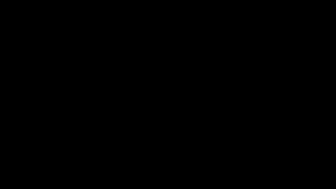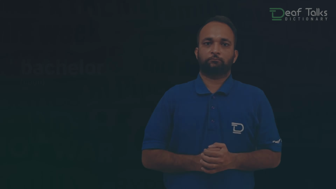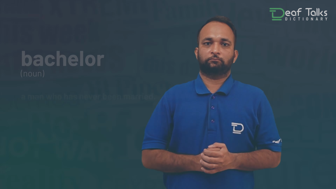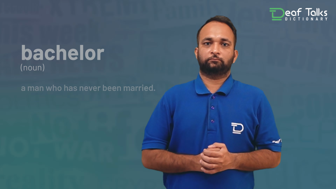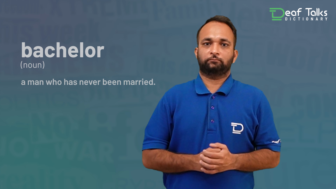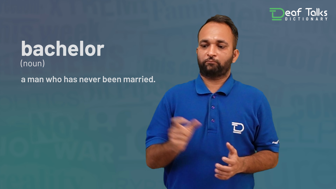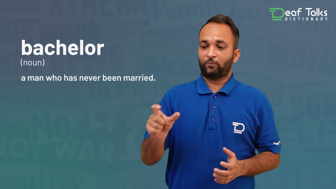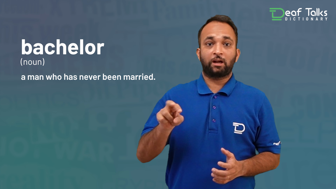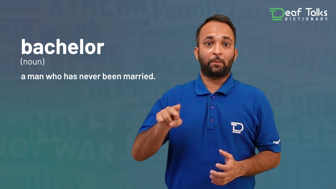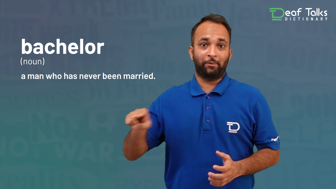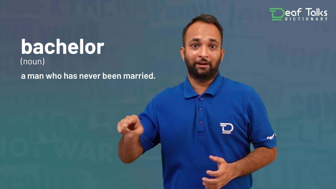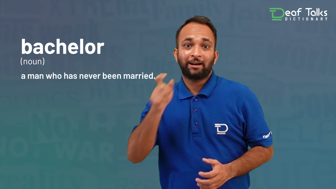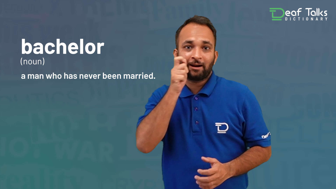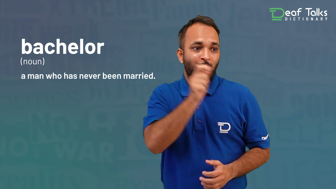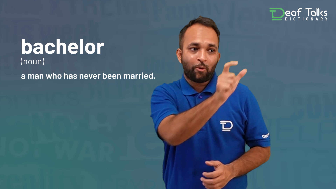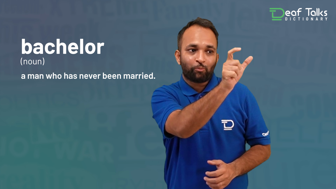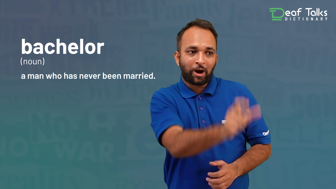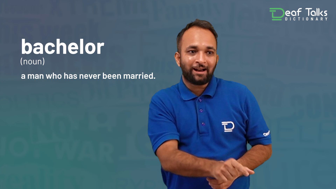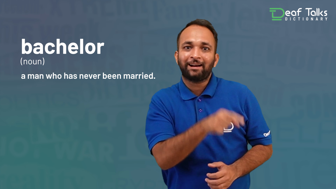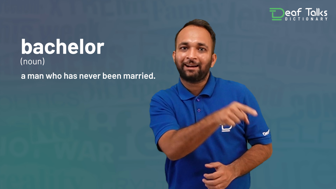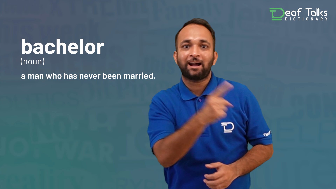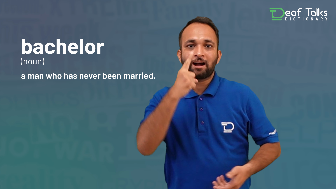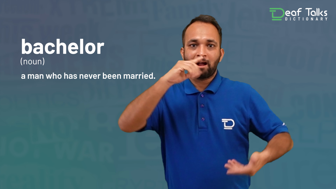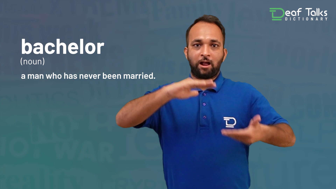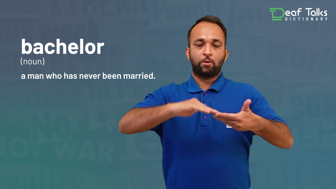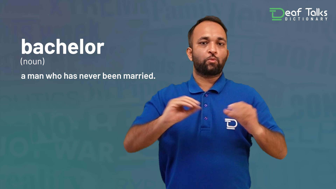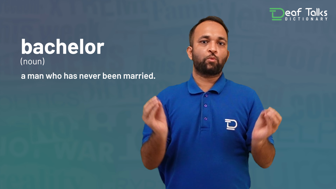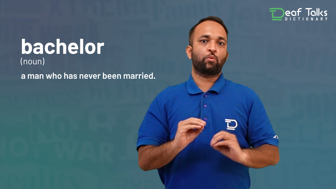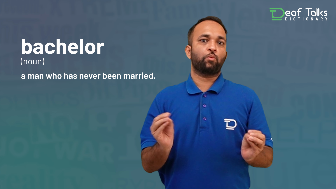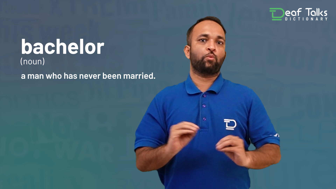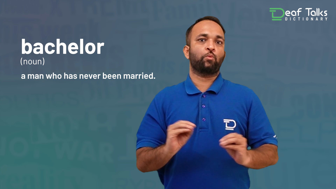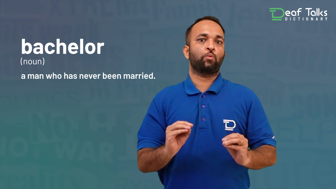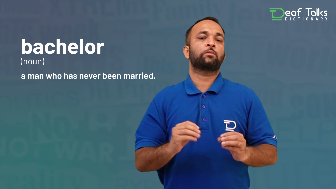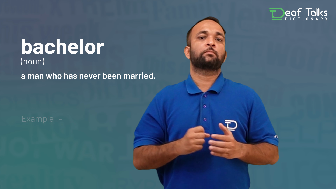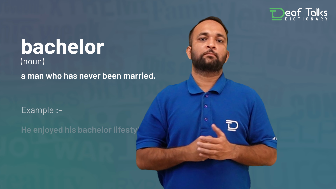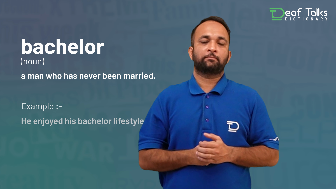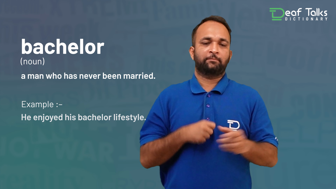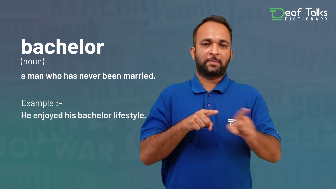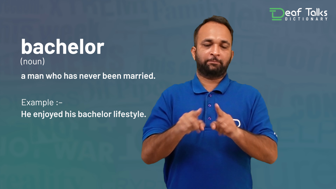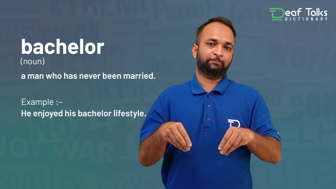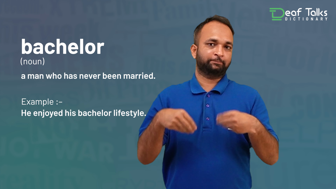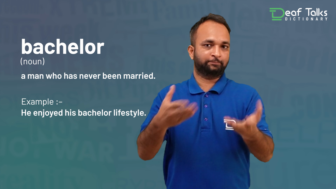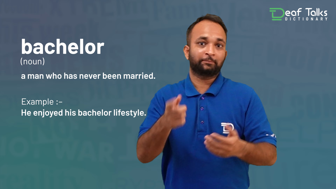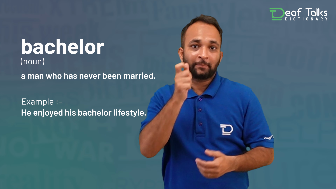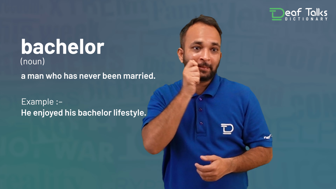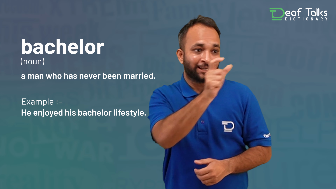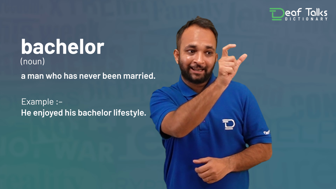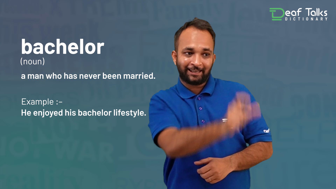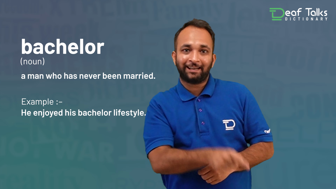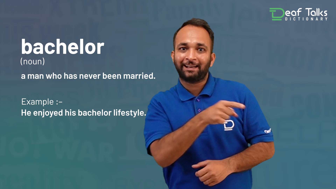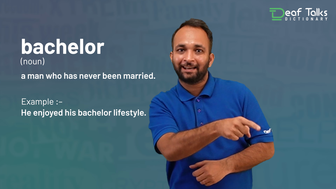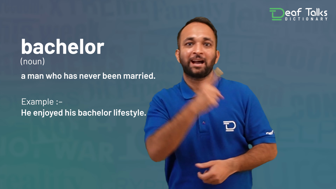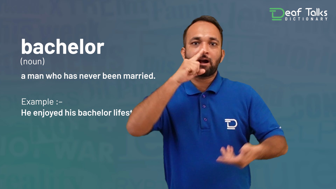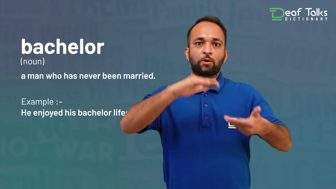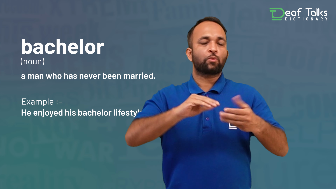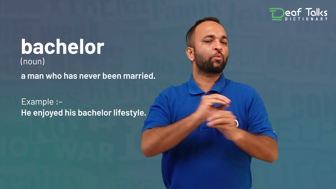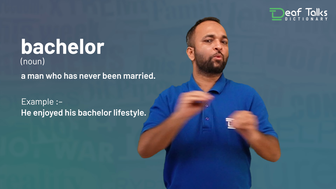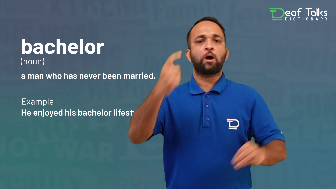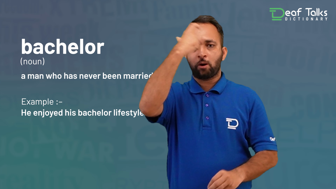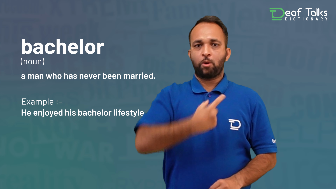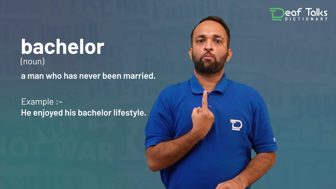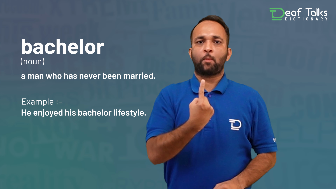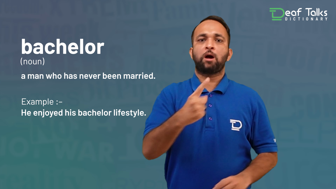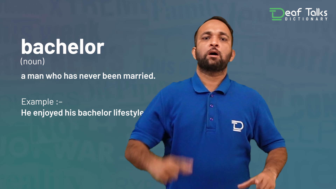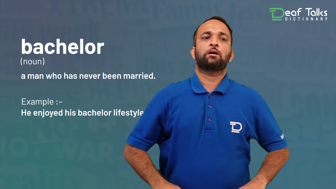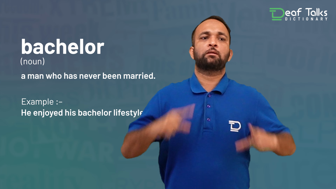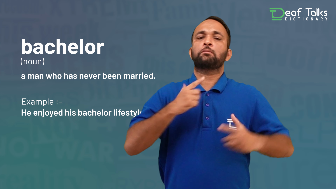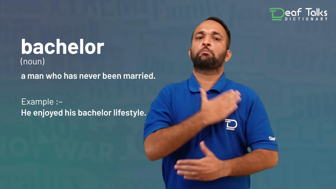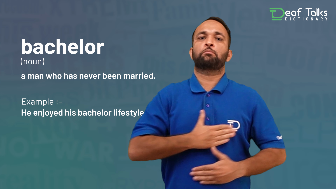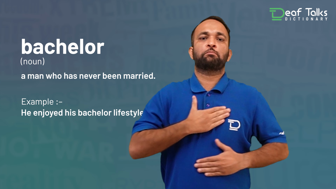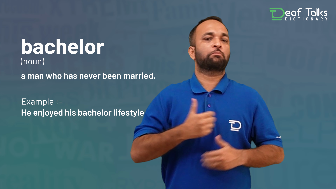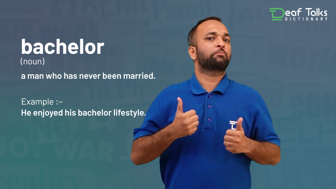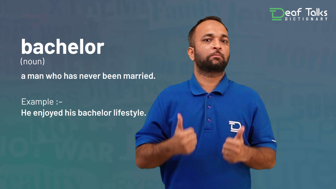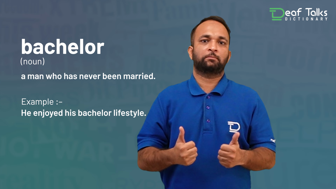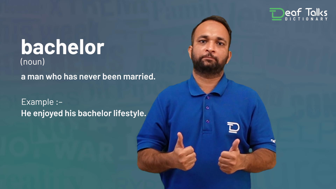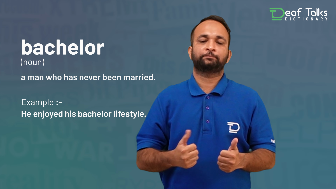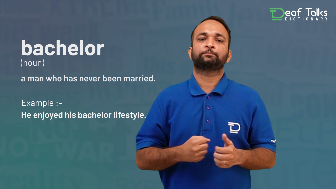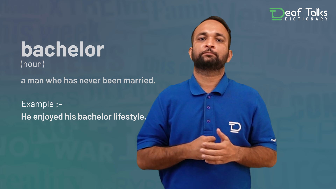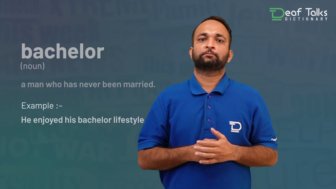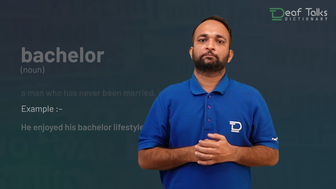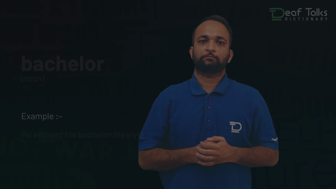Bachelor